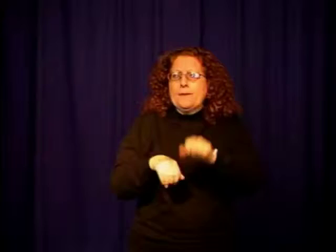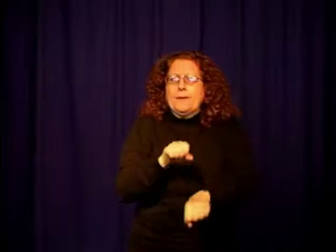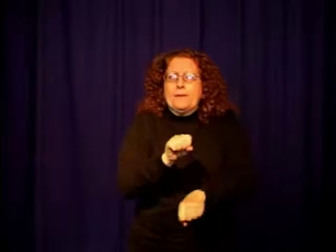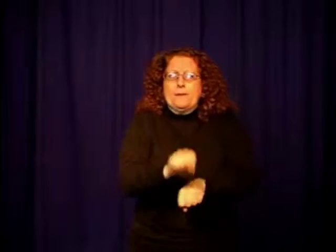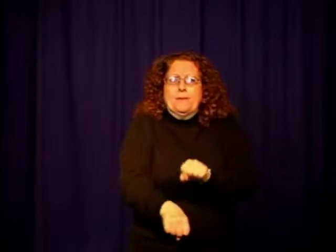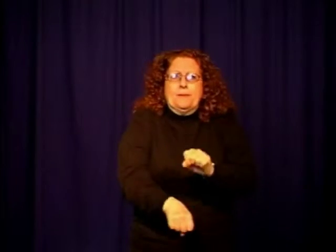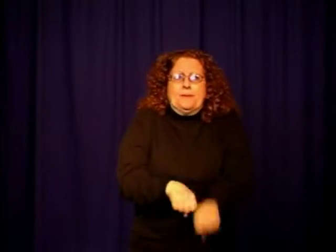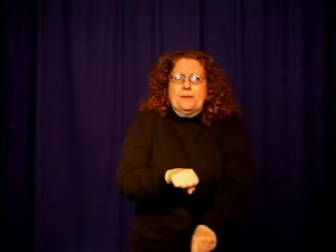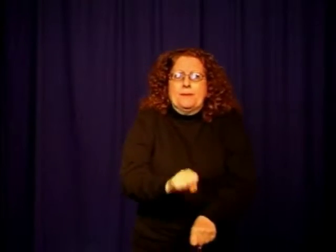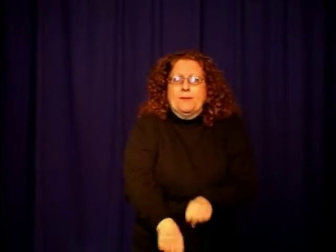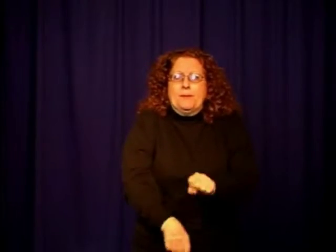trit trot,trot